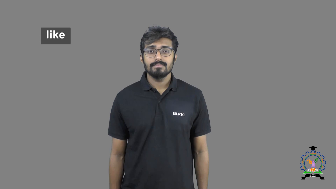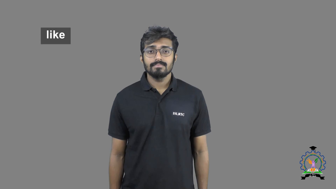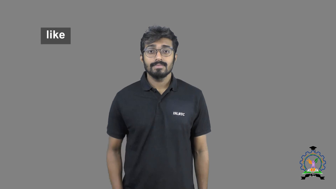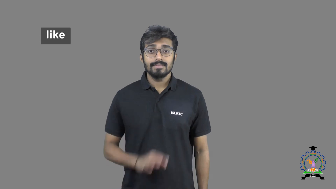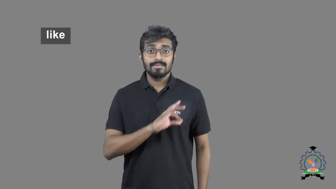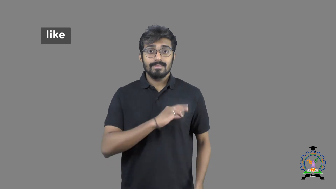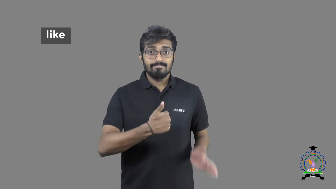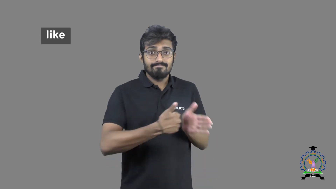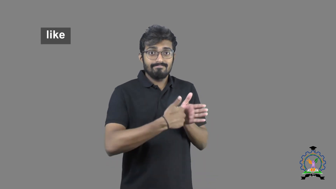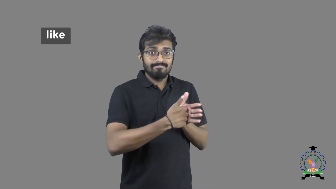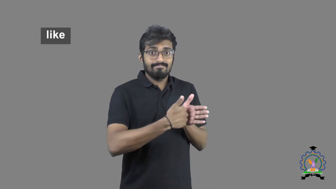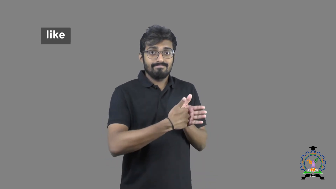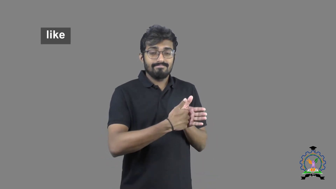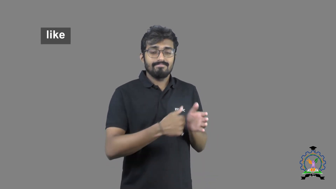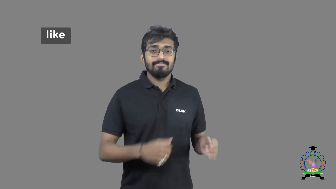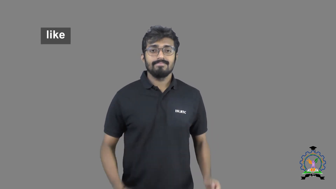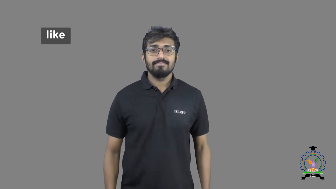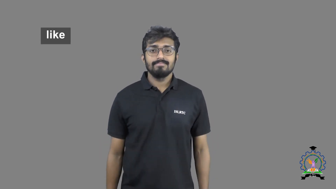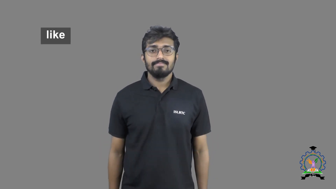like social media sign 2